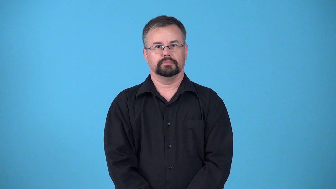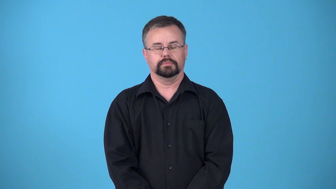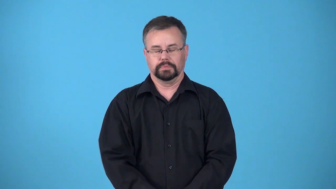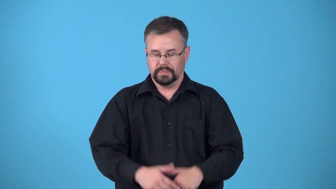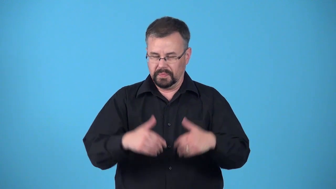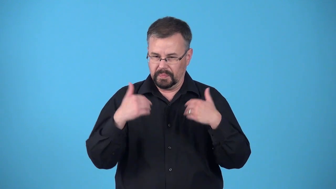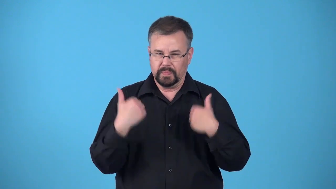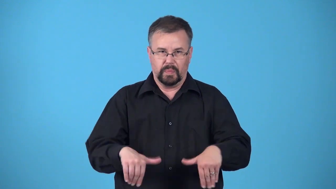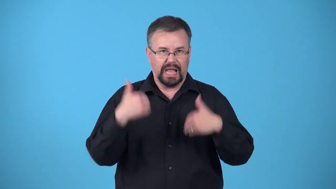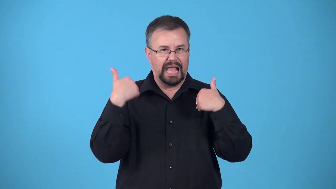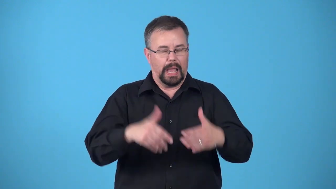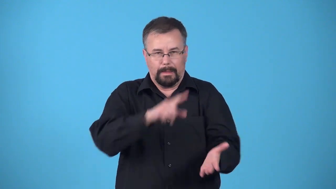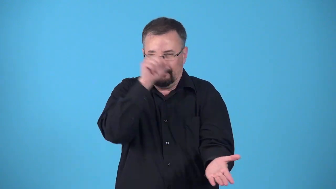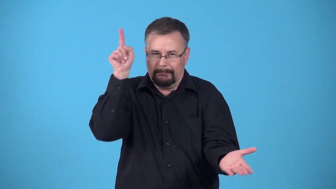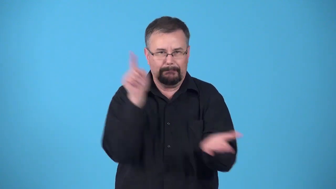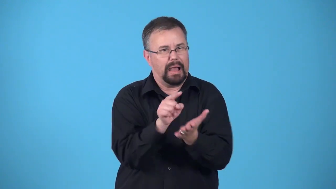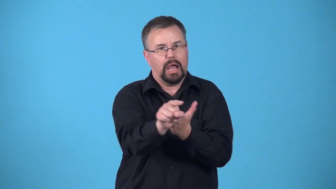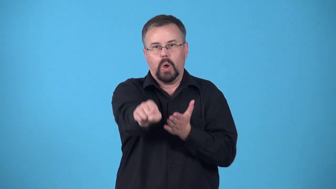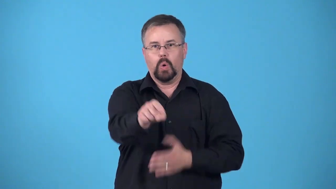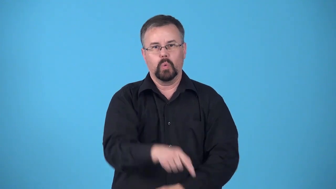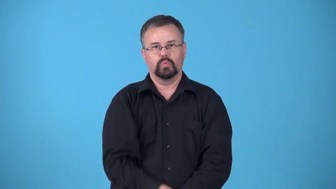sweep off your feet